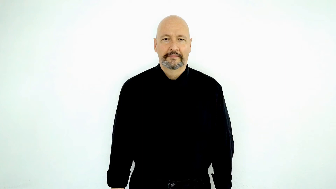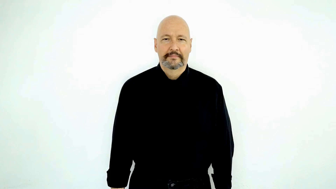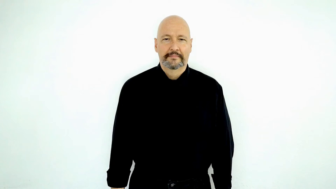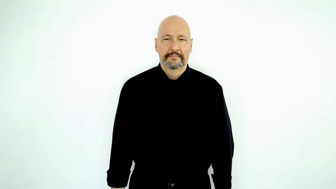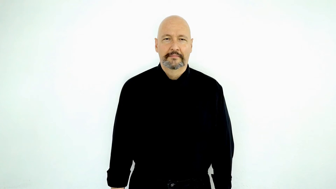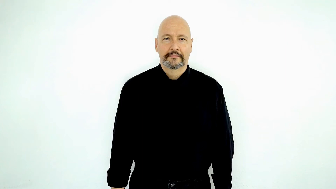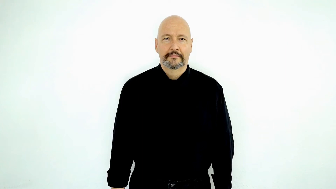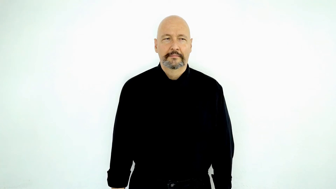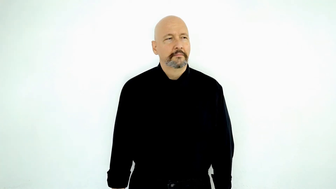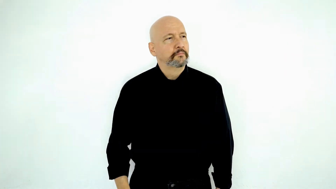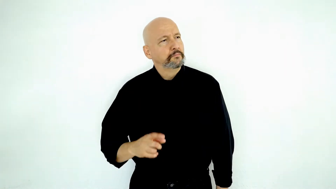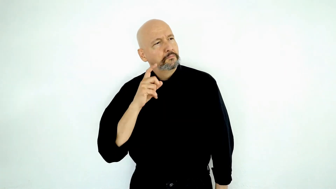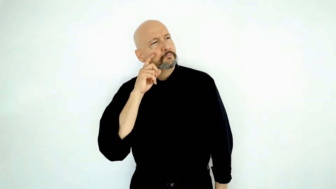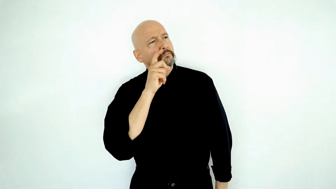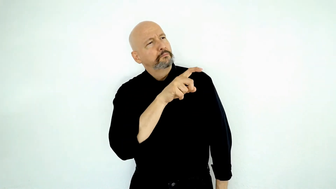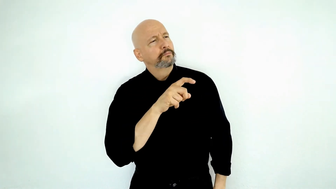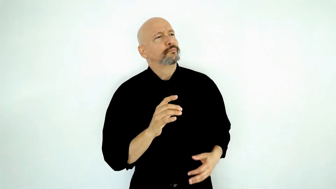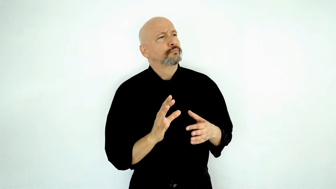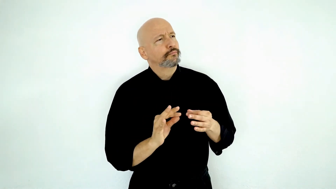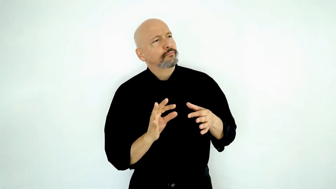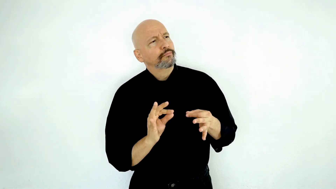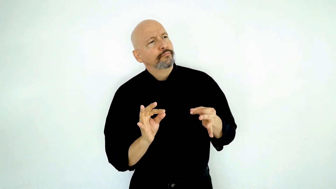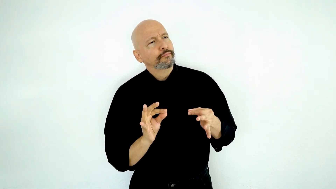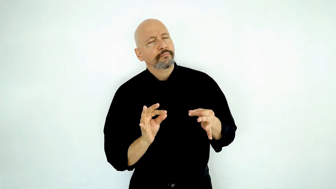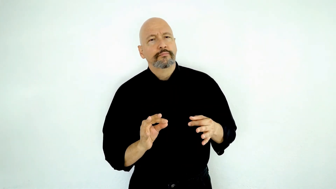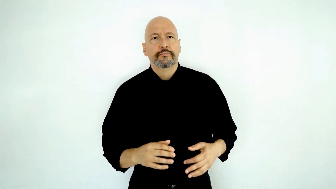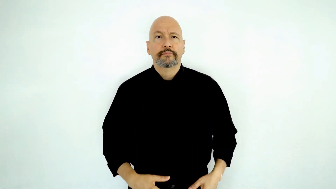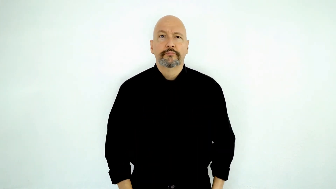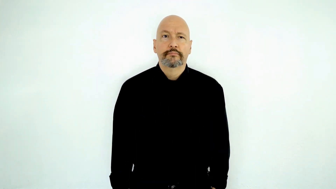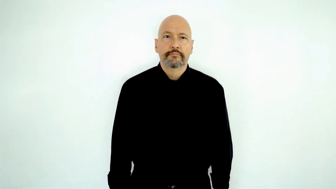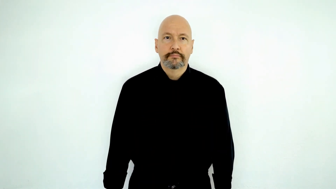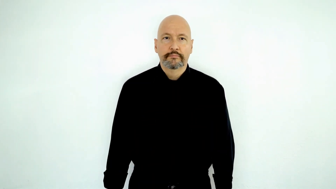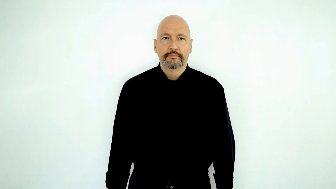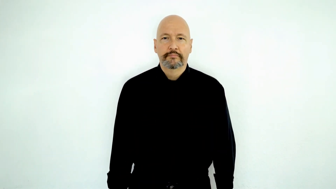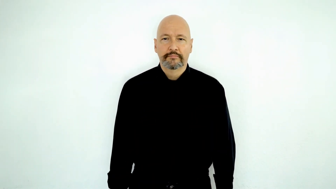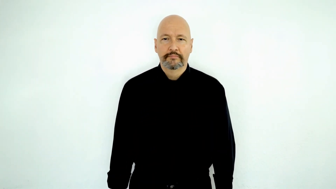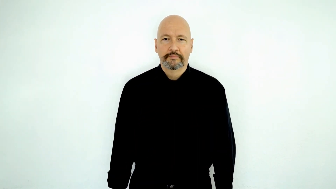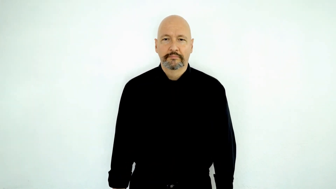observation-[NOTICE-COMMENT]